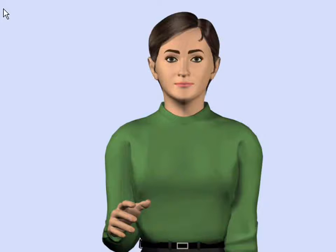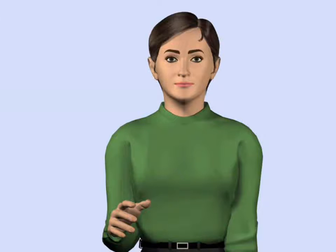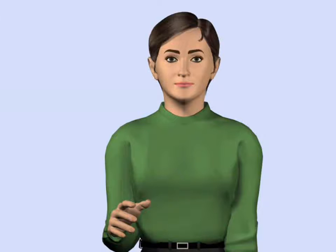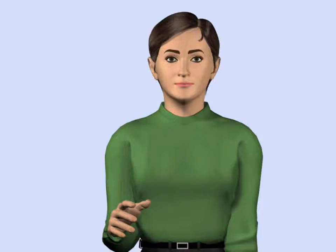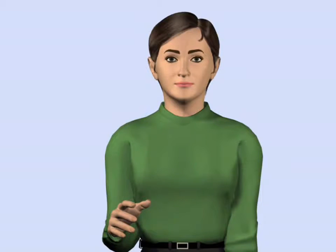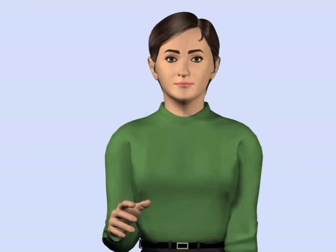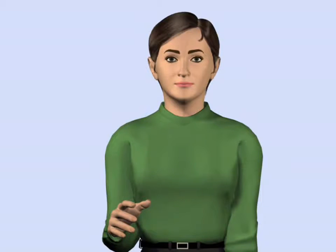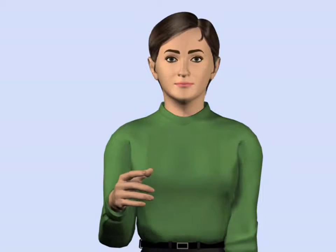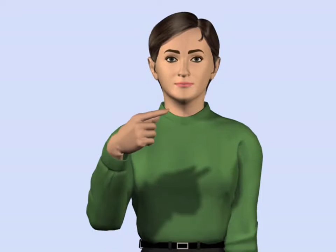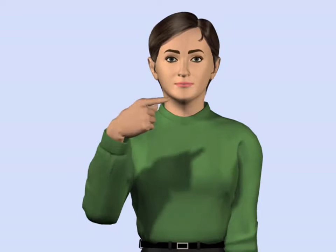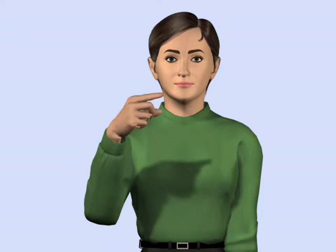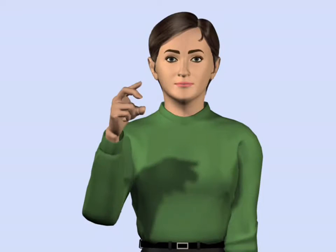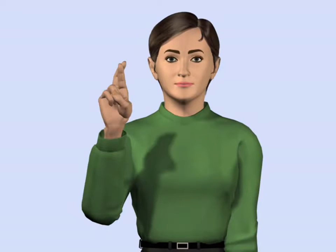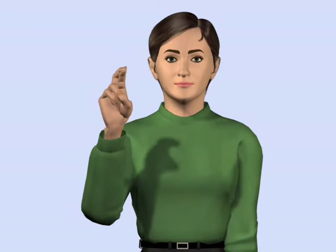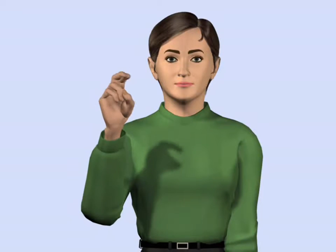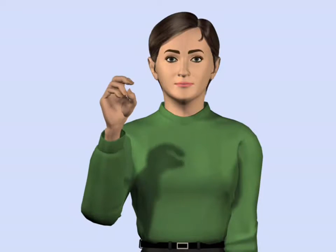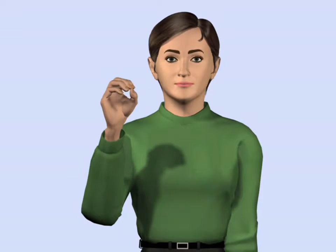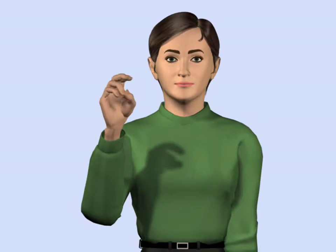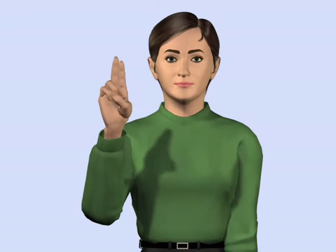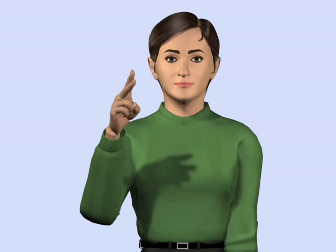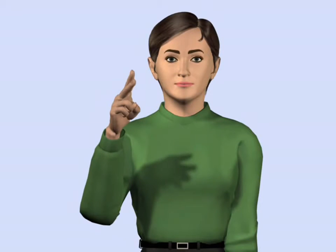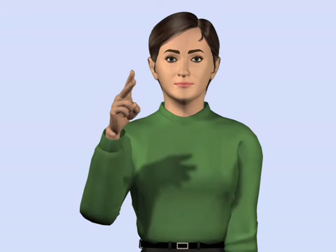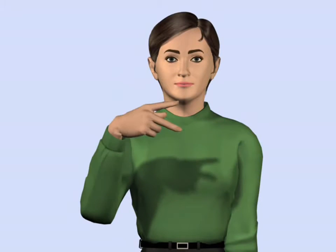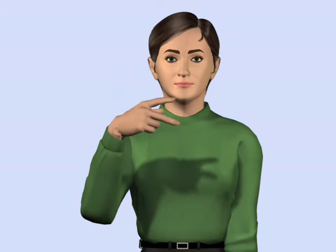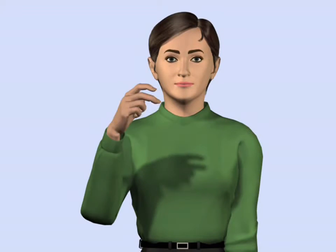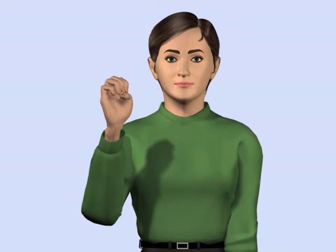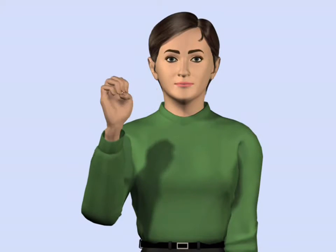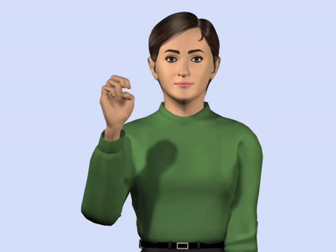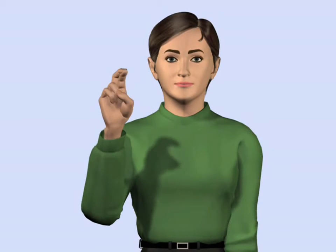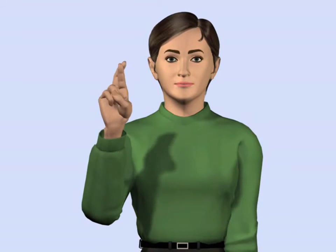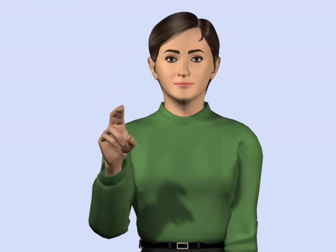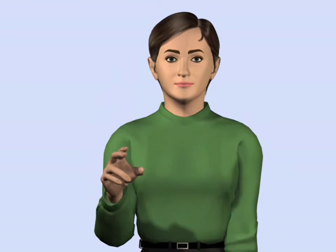grouper